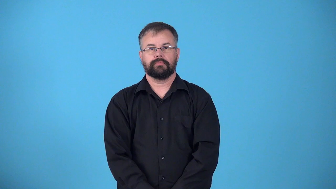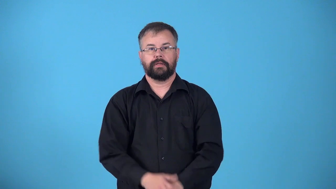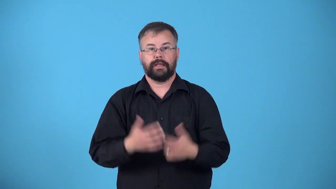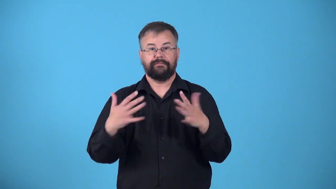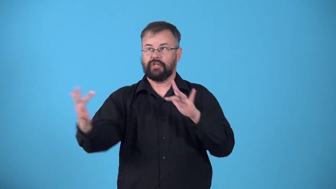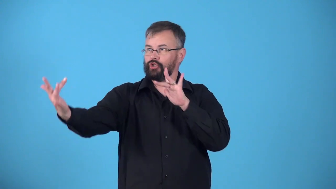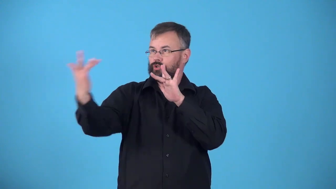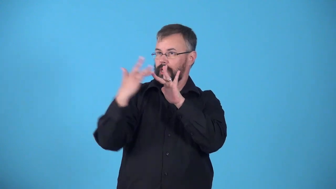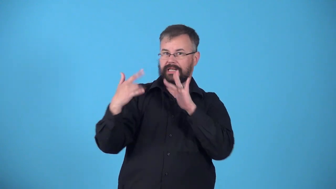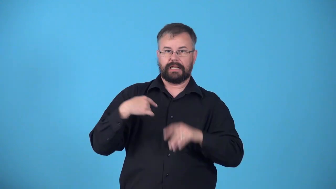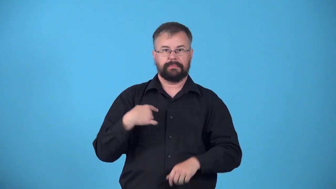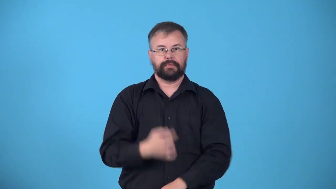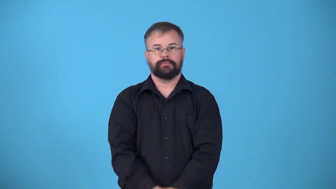hear from